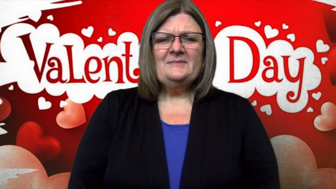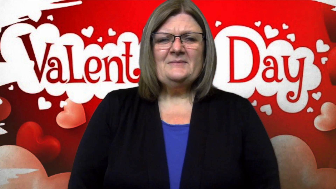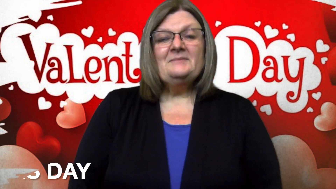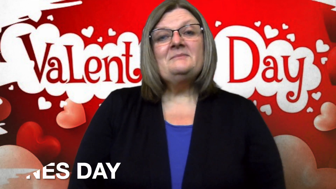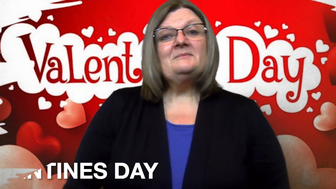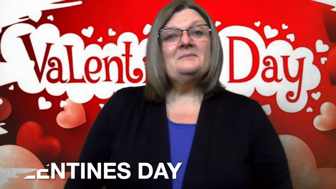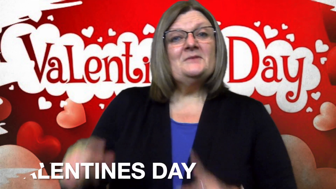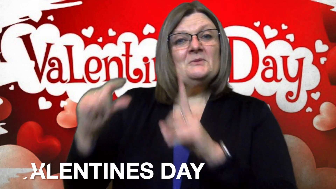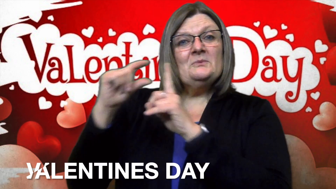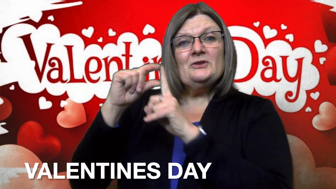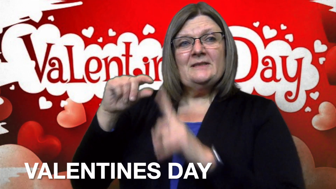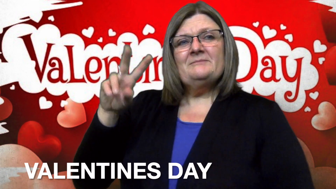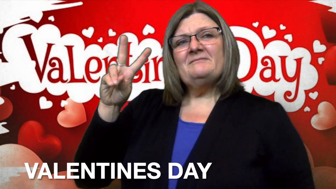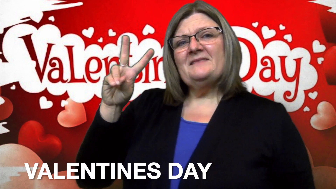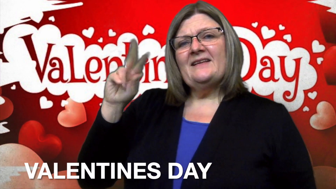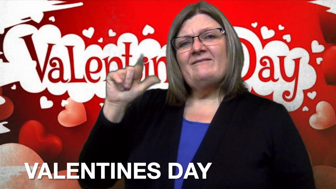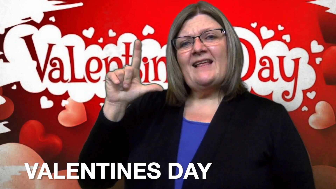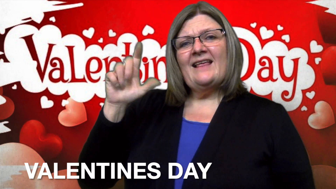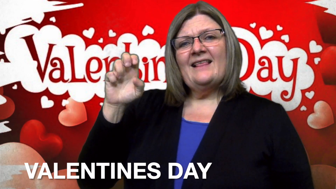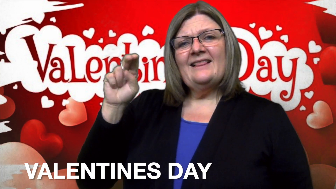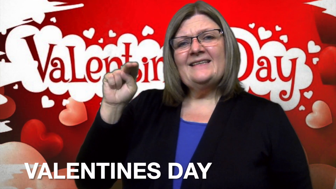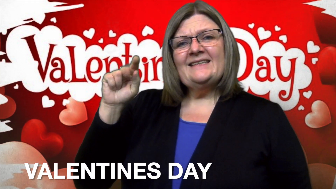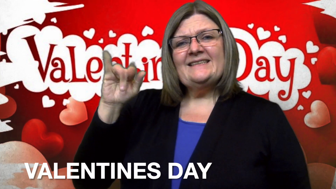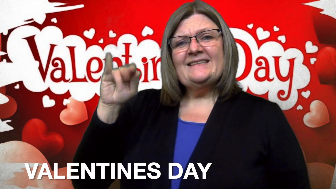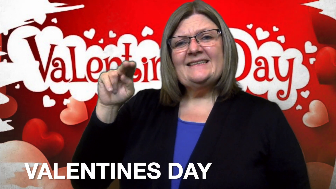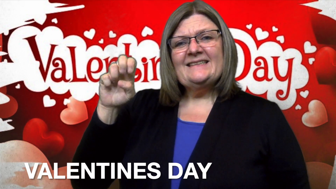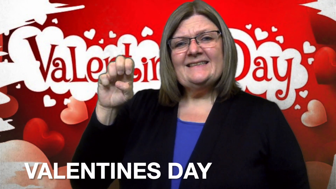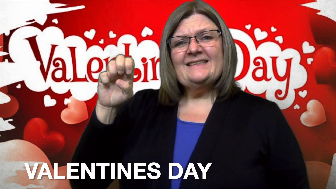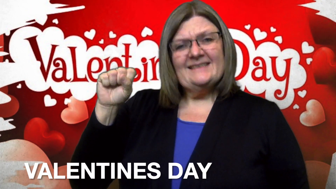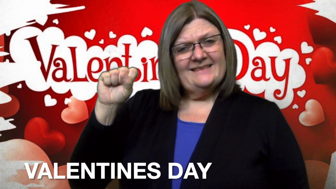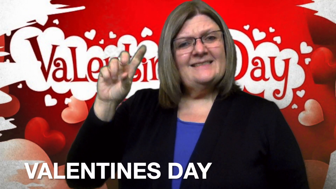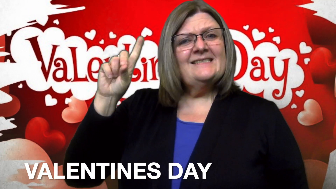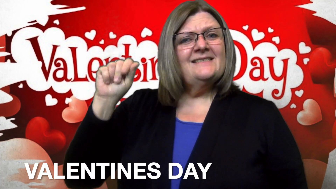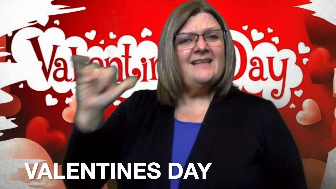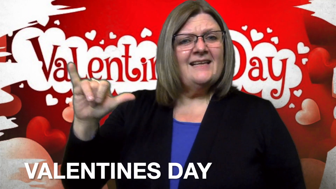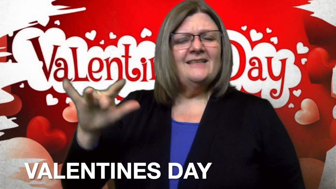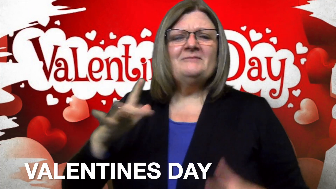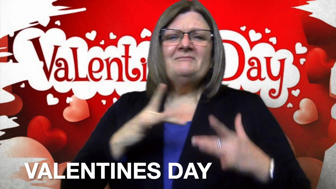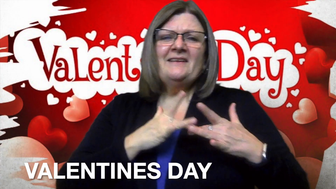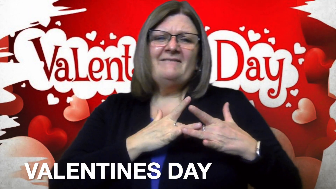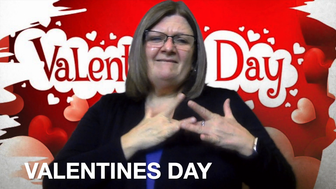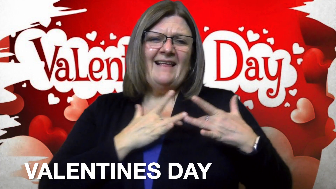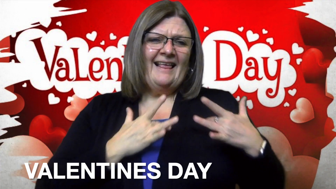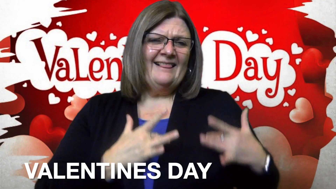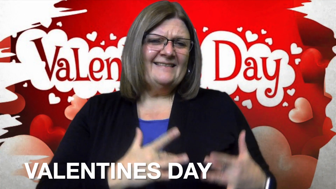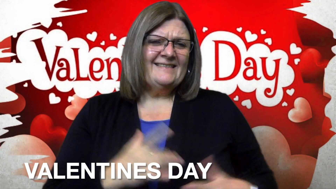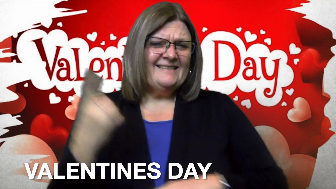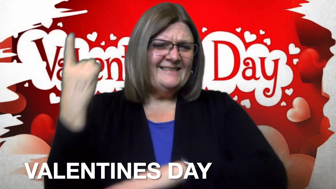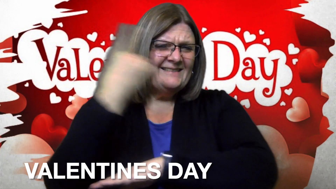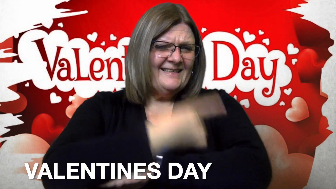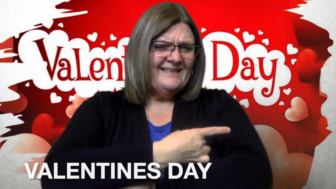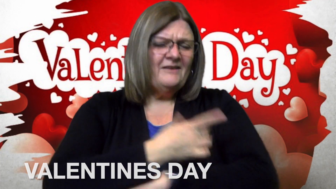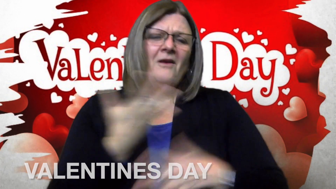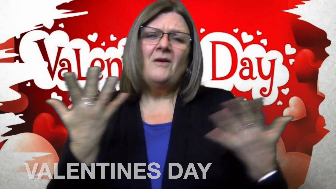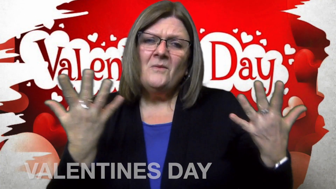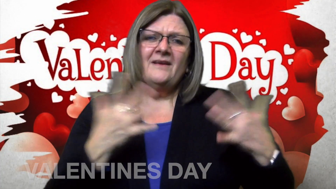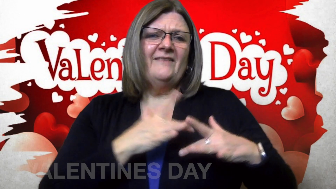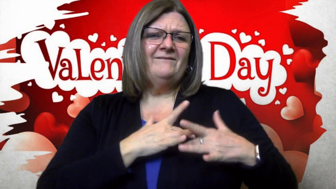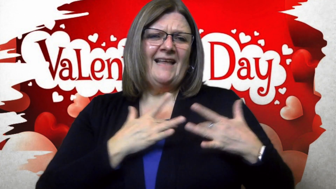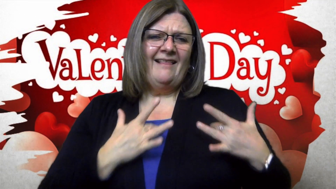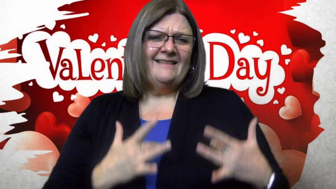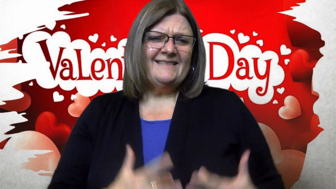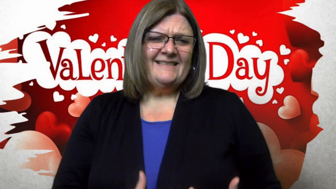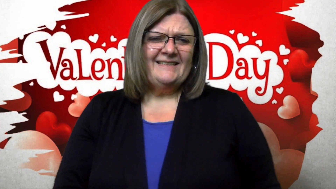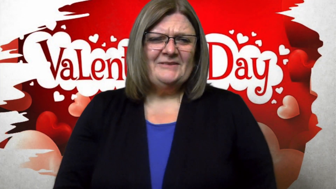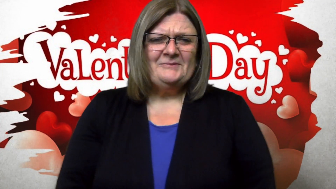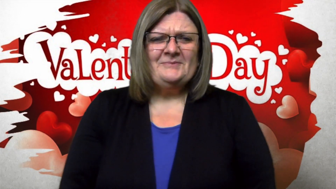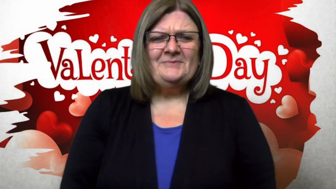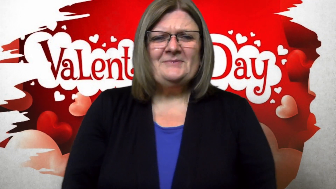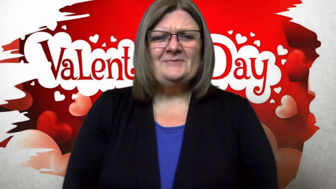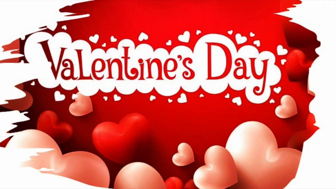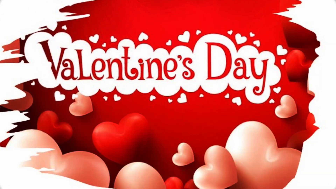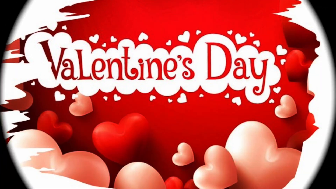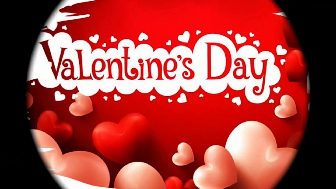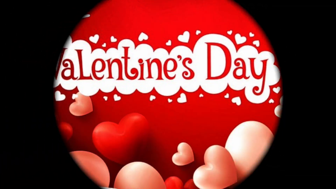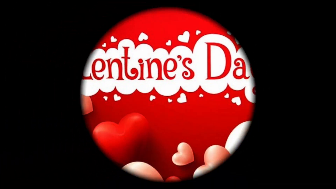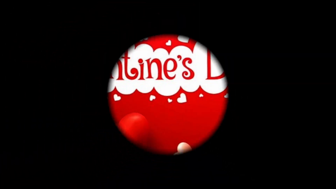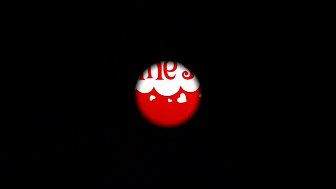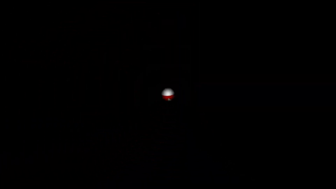VALENTINES DAY